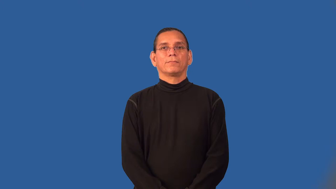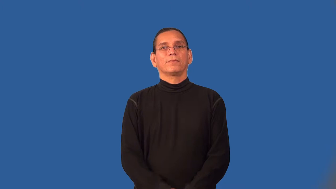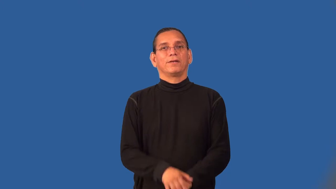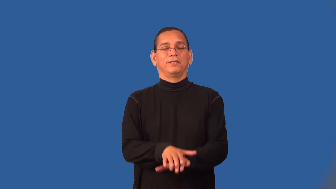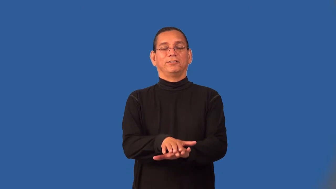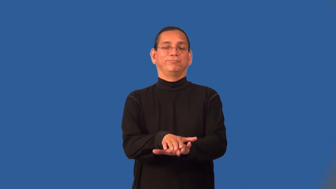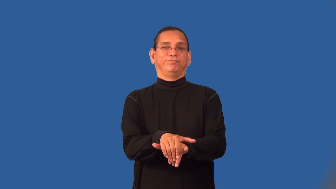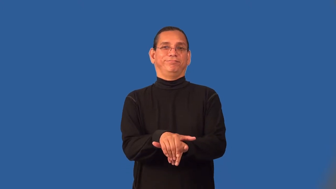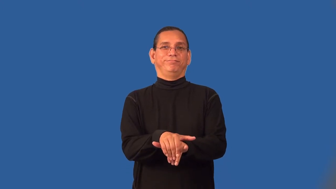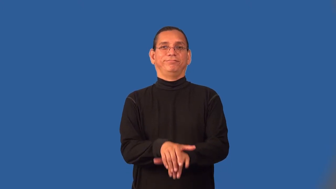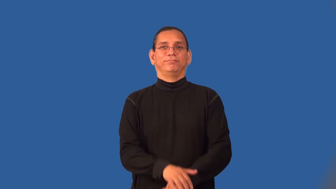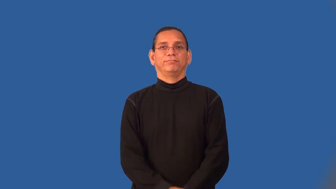smarmy